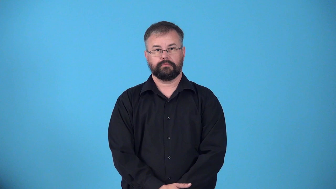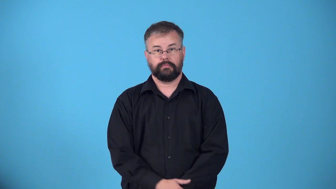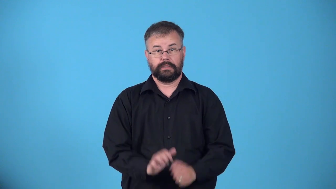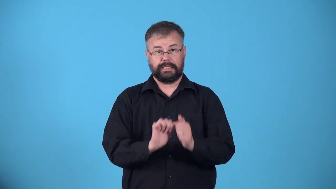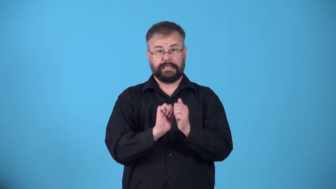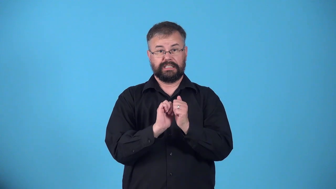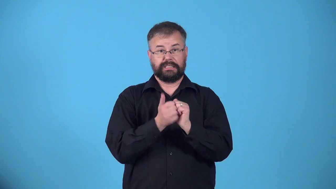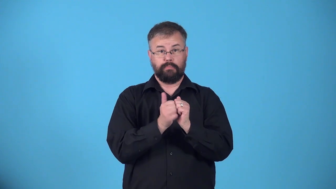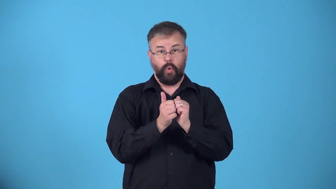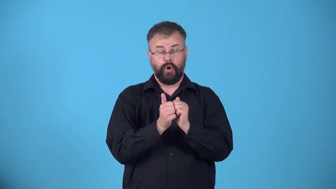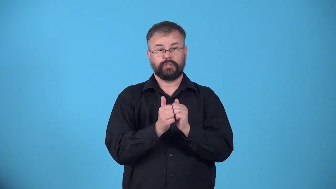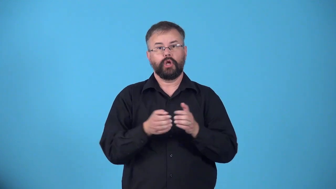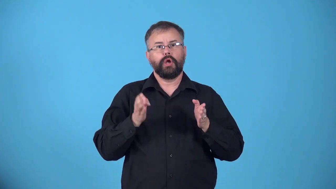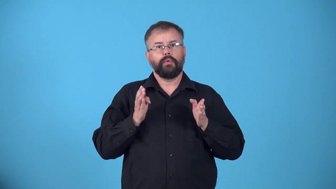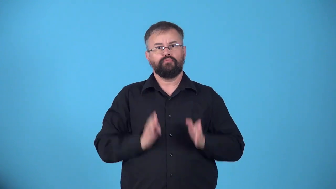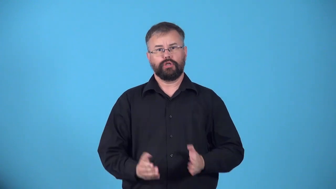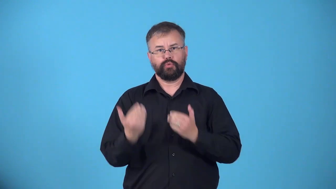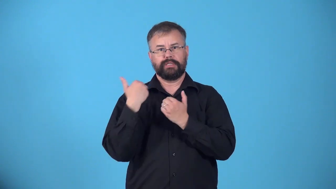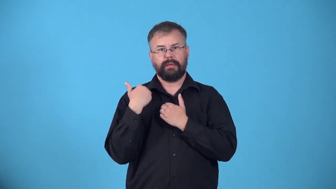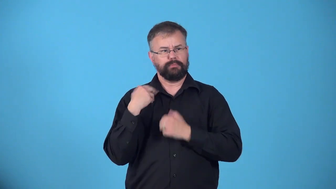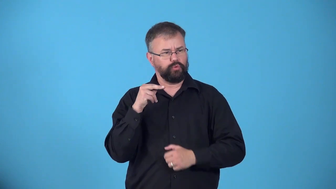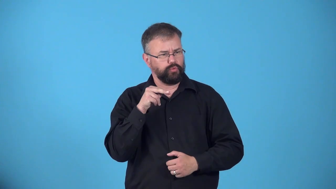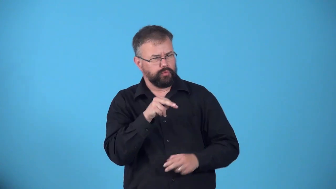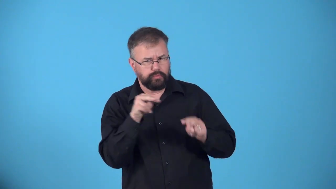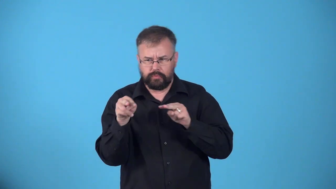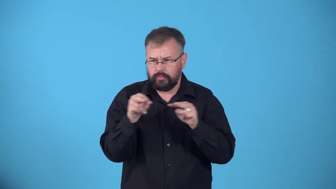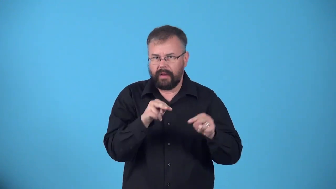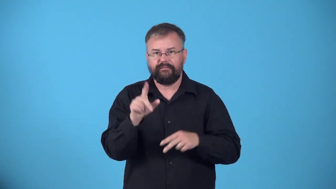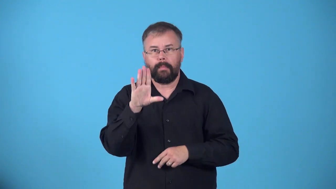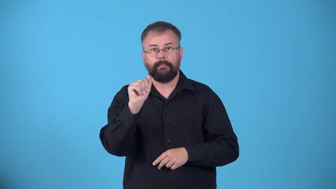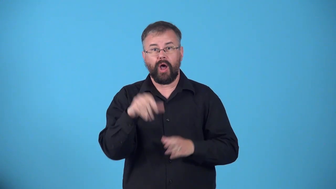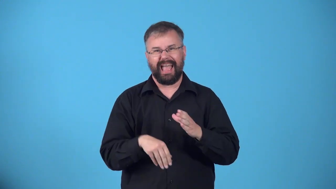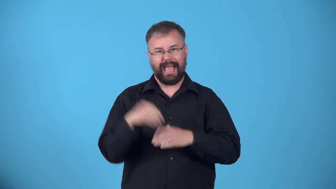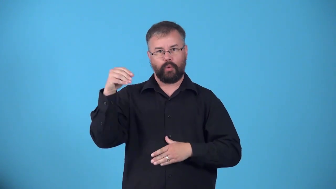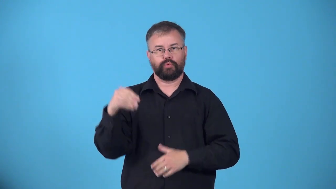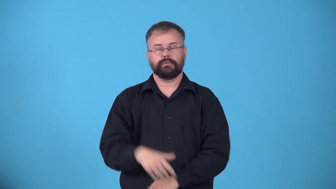linesman